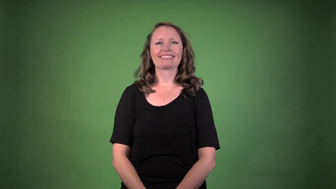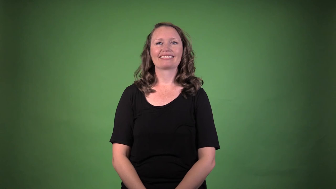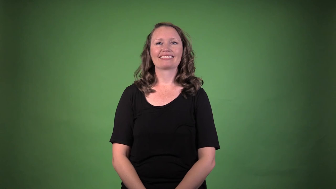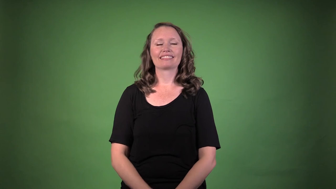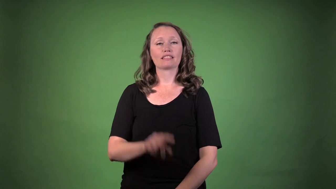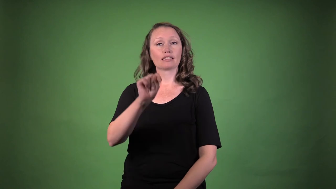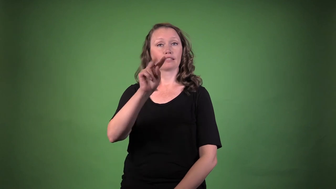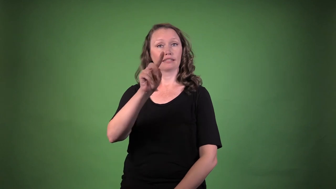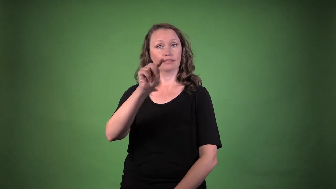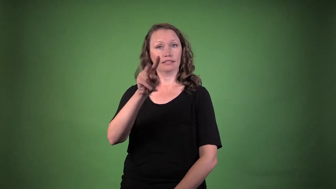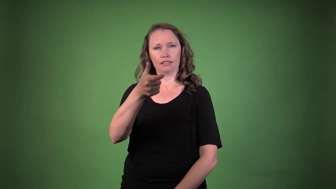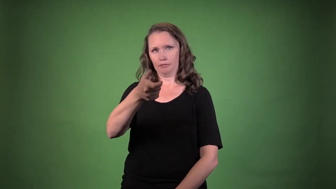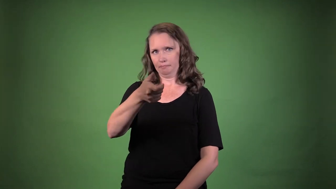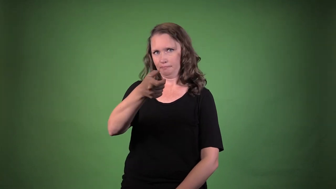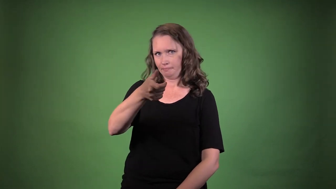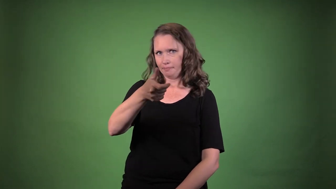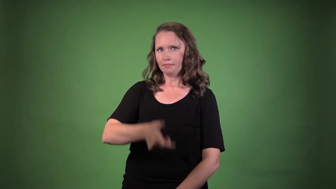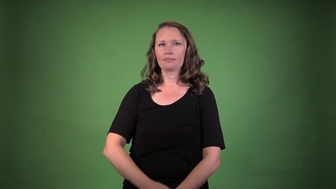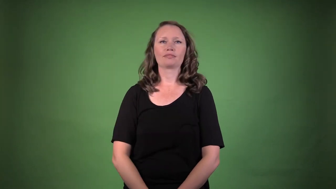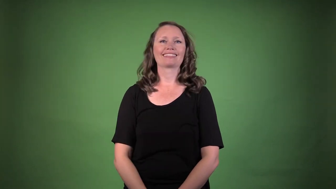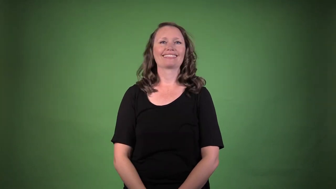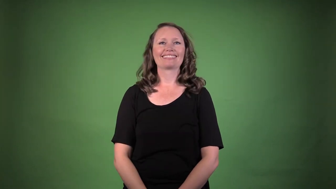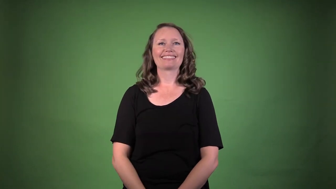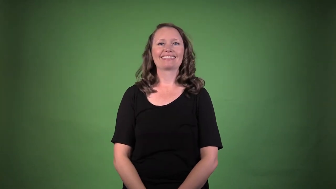TV Remote